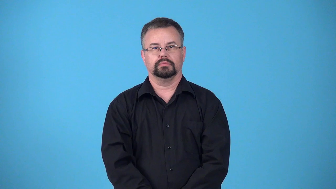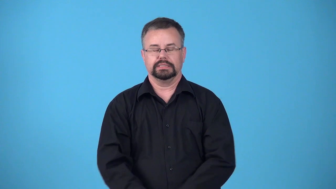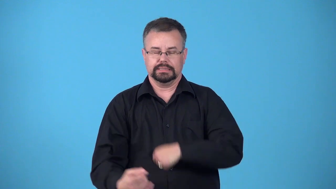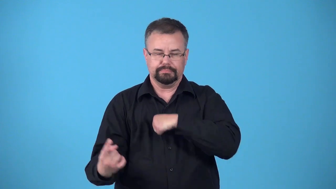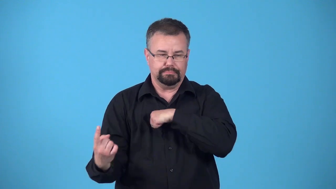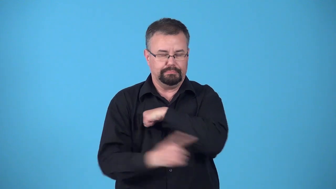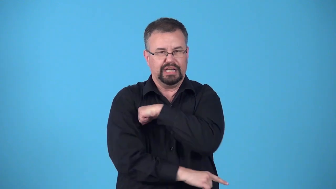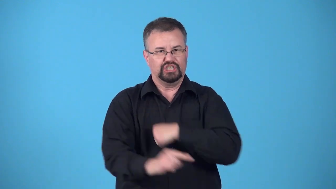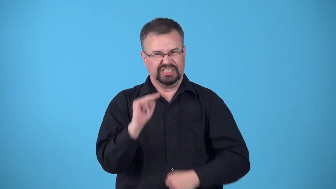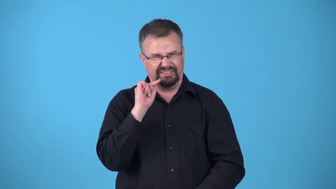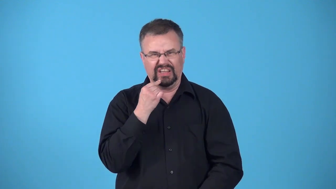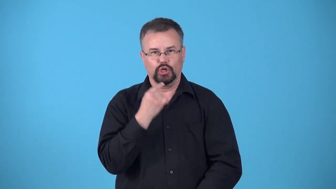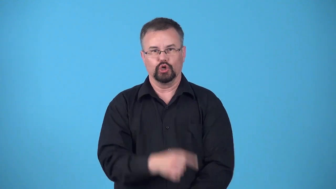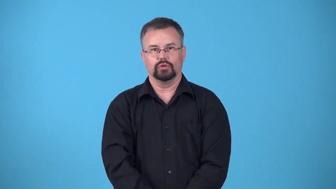skin someone alive